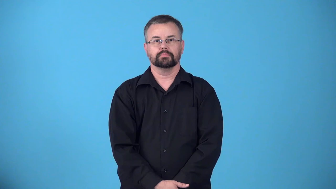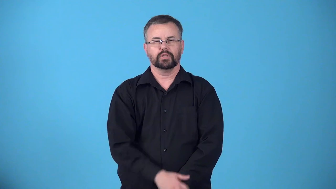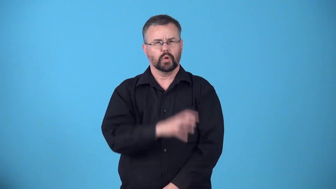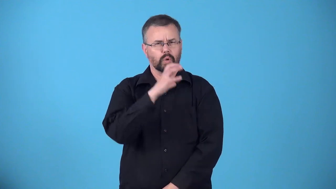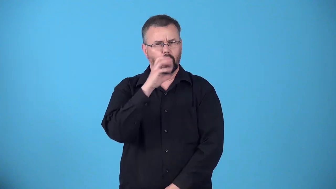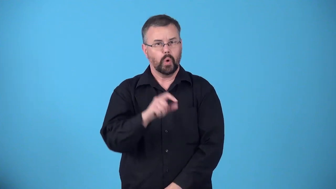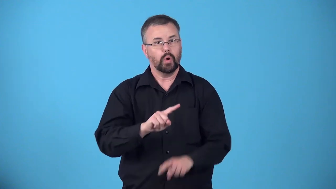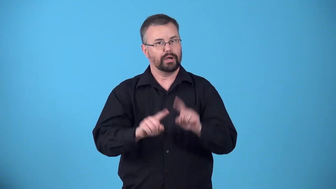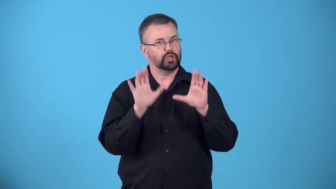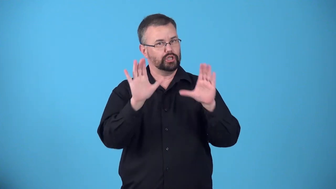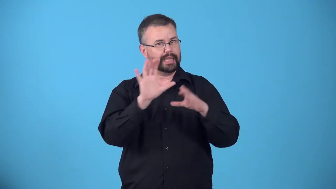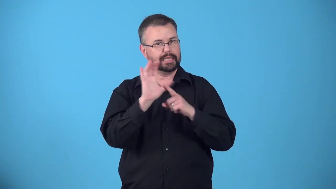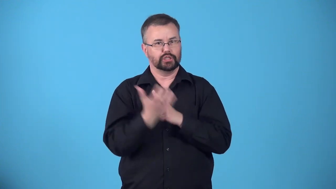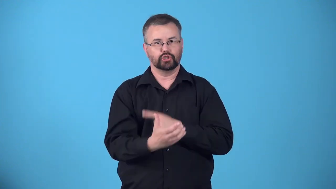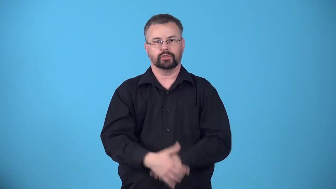as good as new